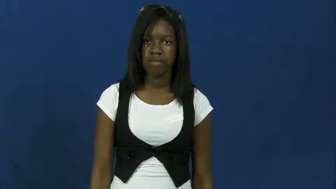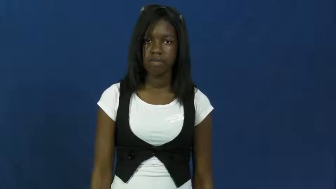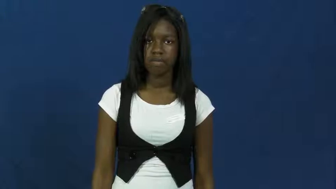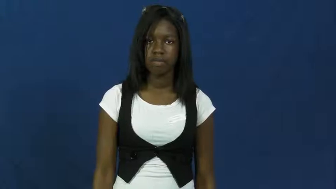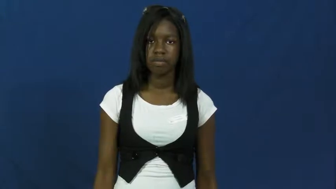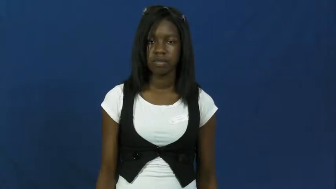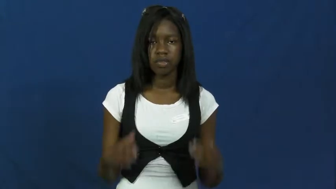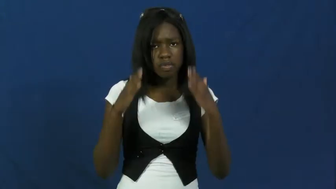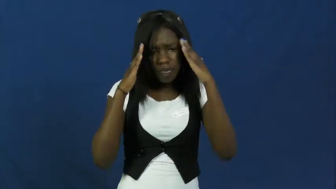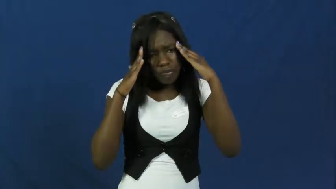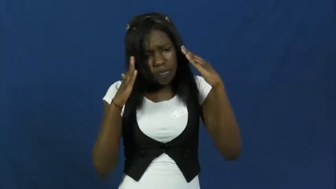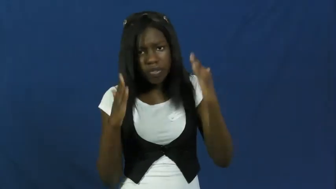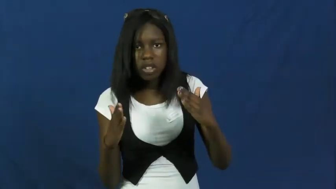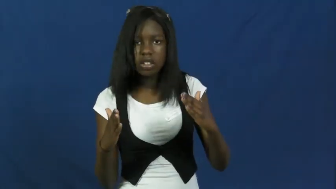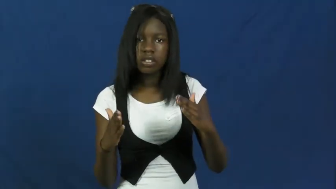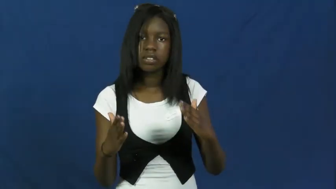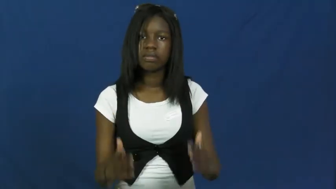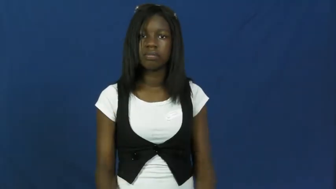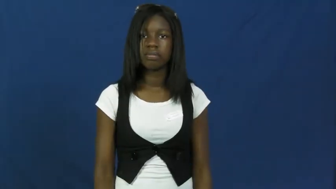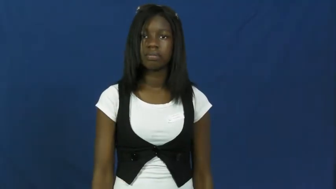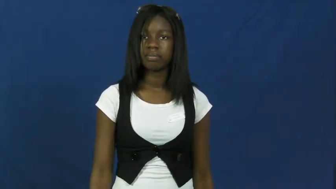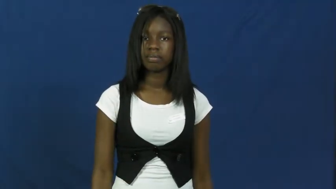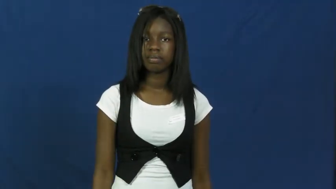zone in,zone in on,zoom in,zoom in on